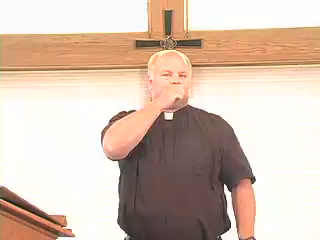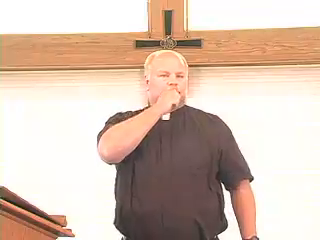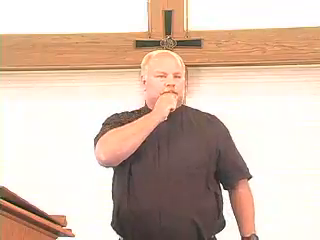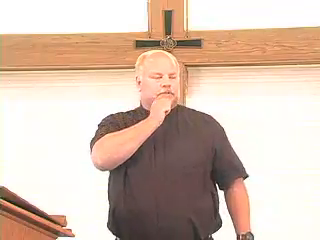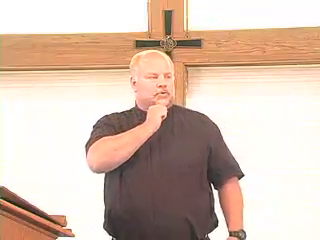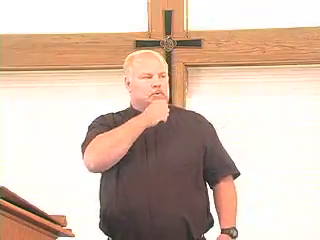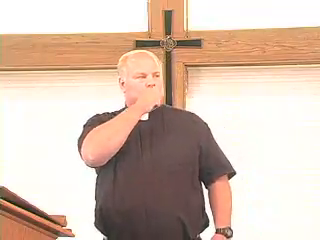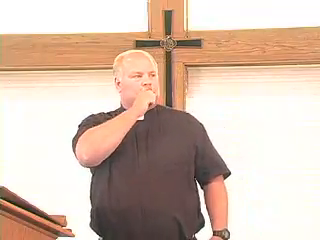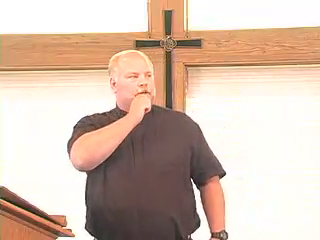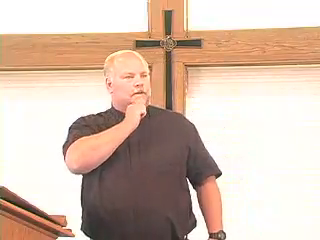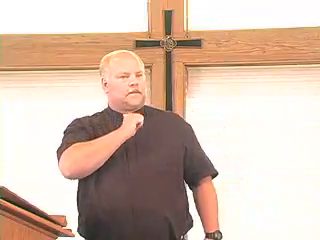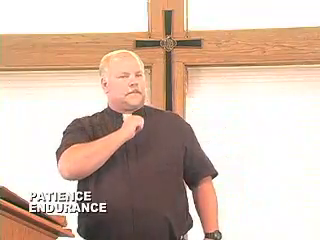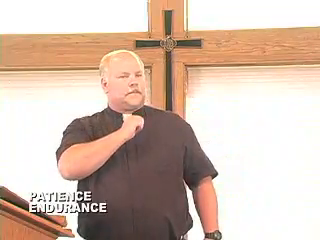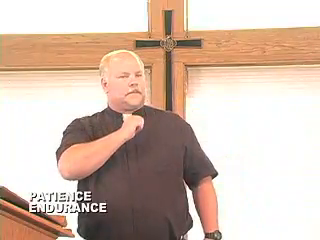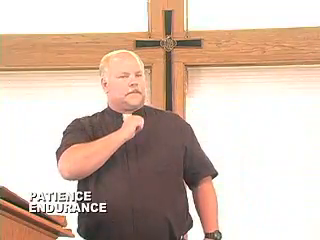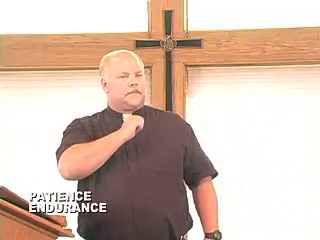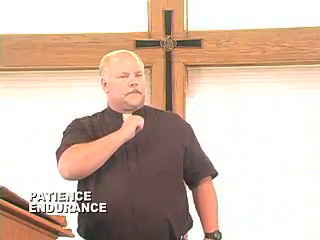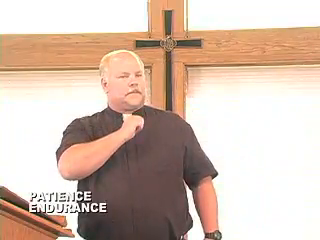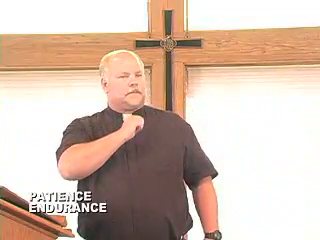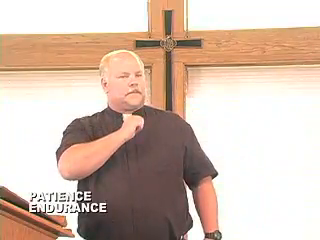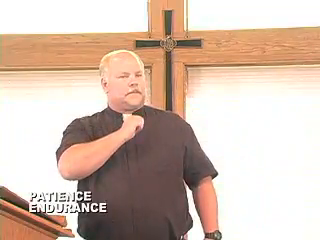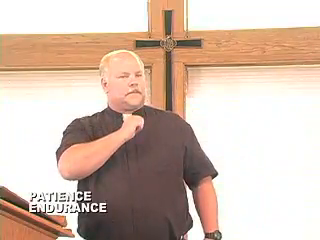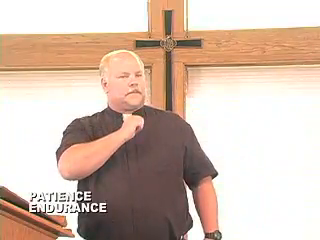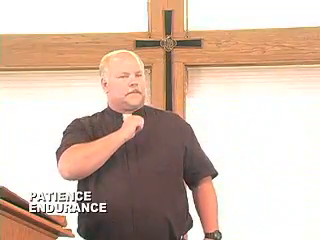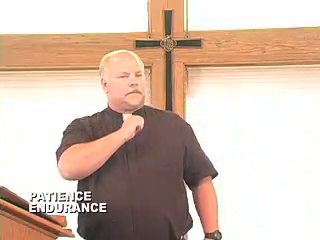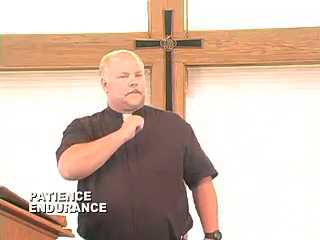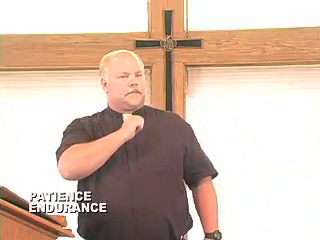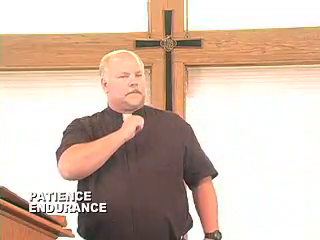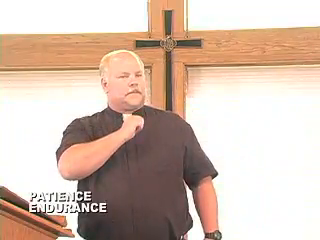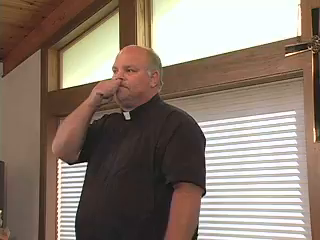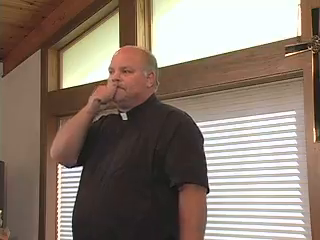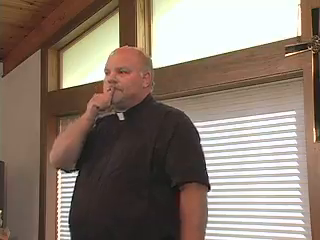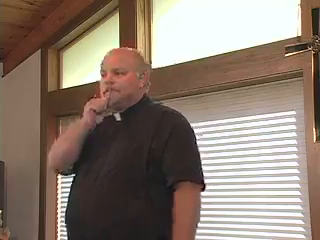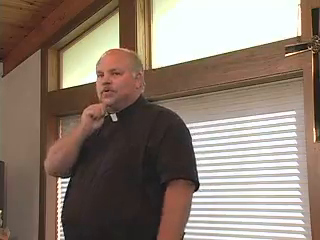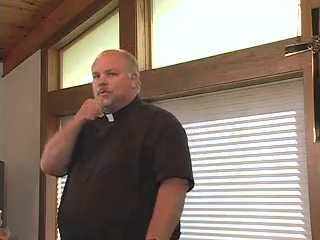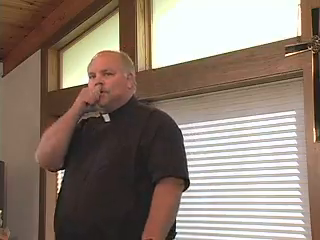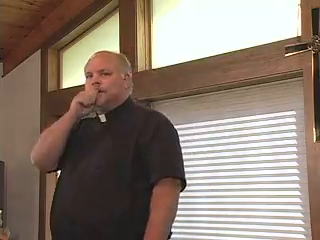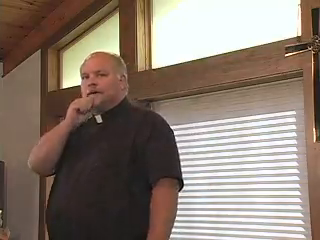PATIENCE